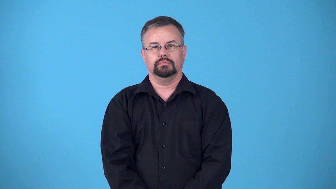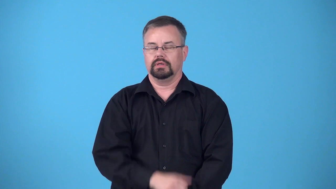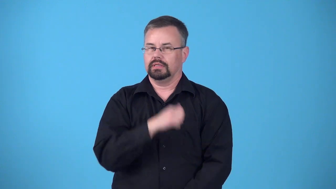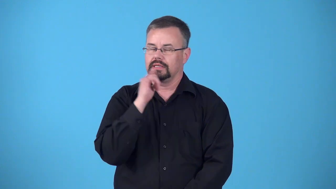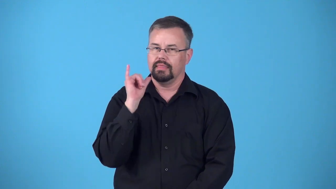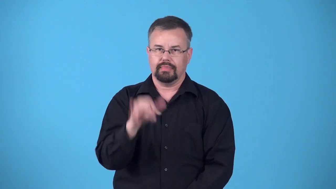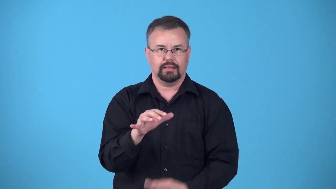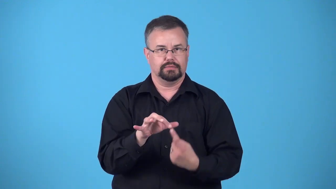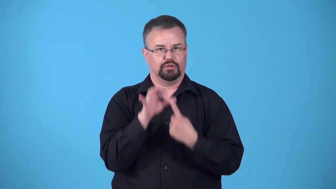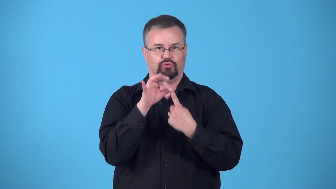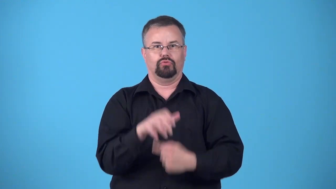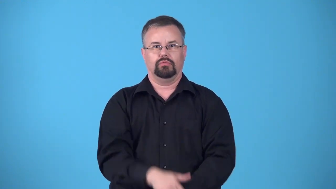nothing to crow about